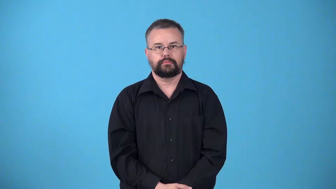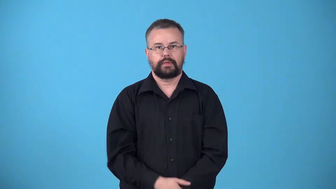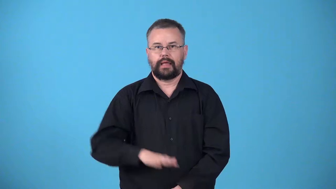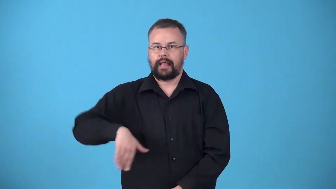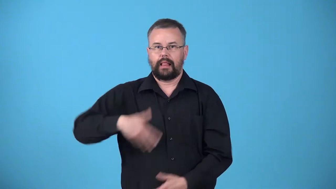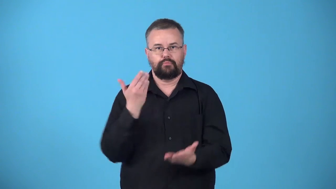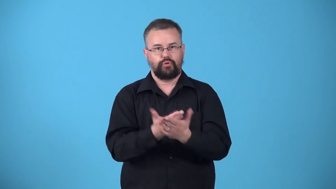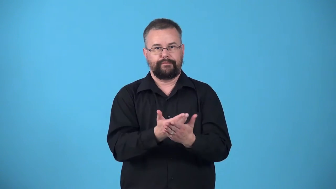unproven